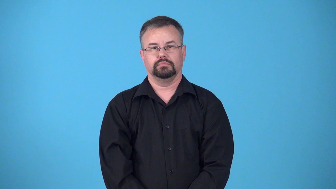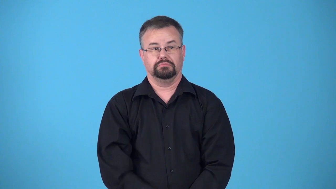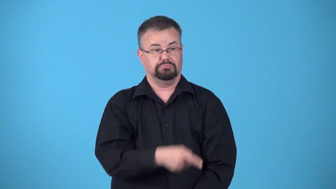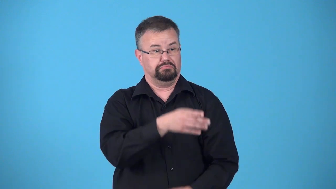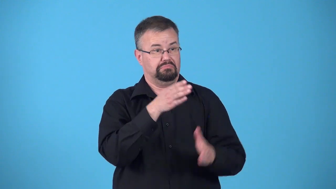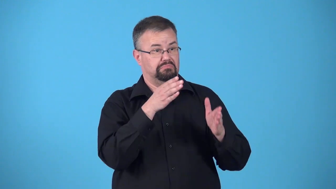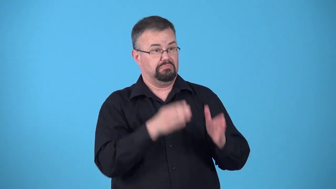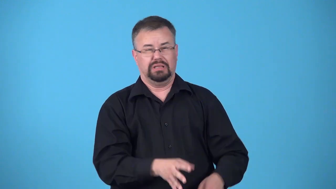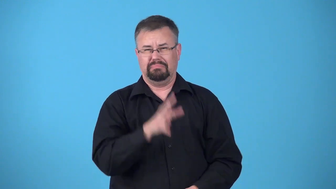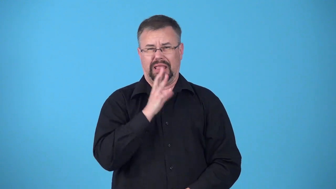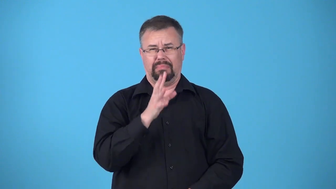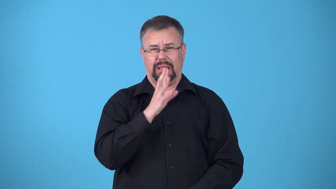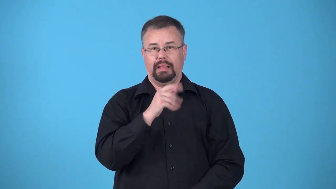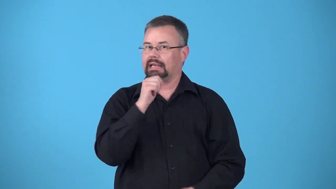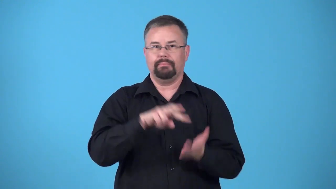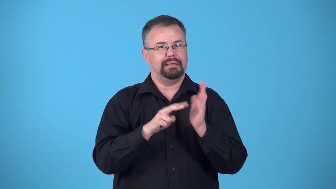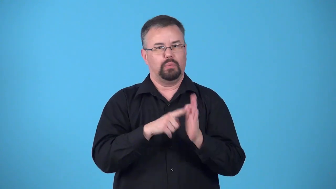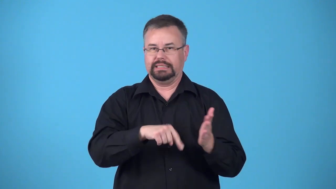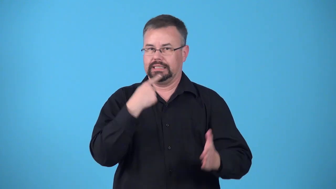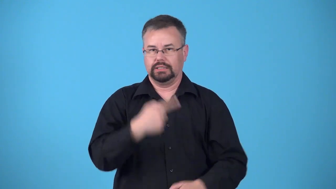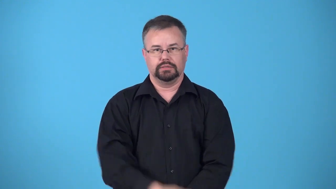mealy mouthed